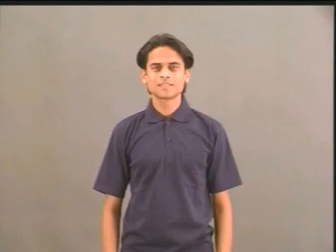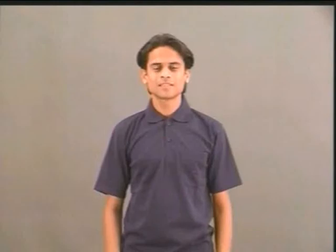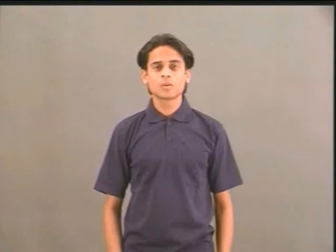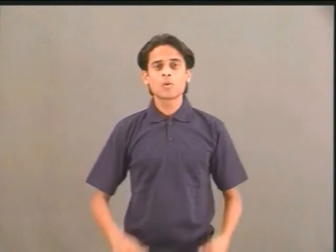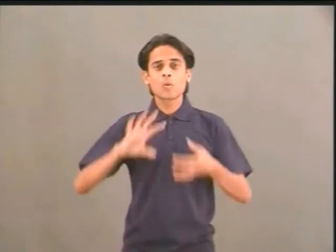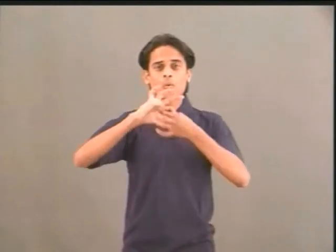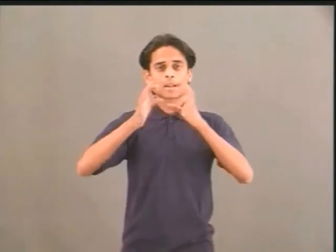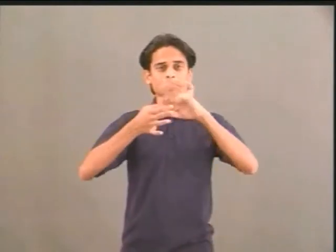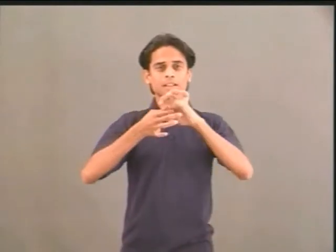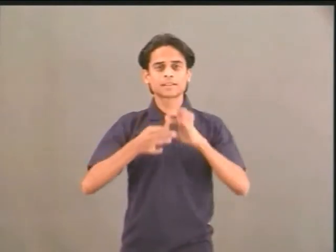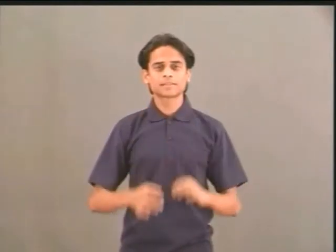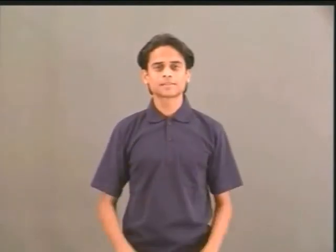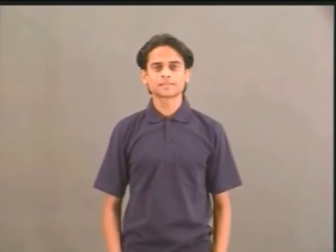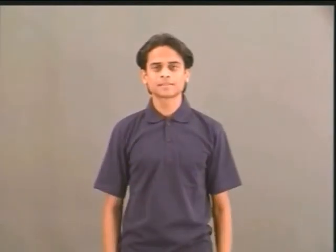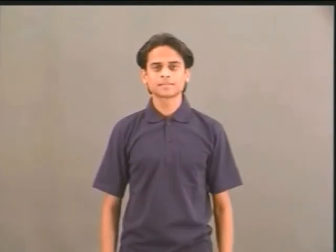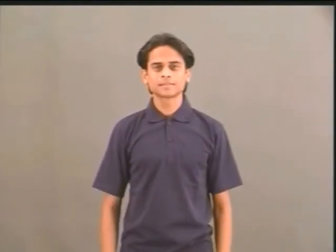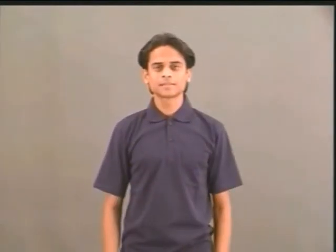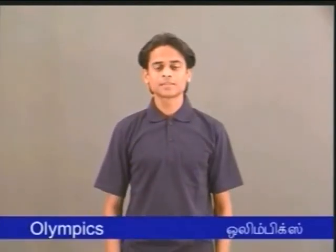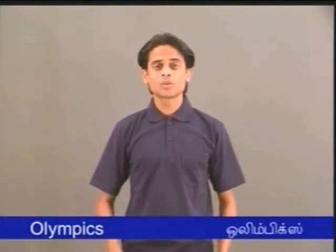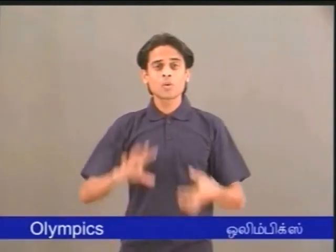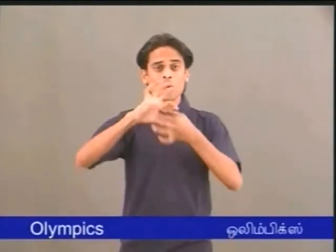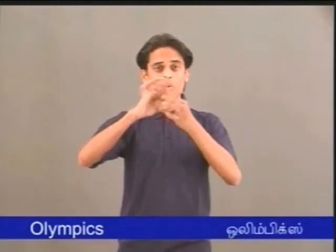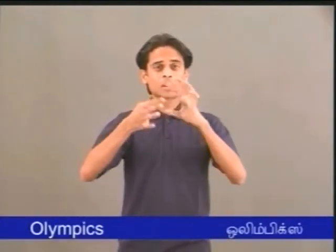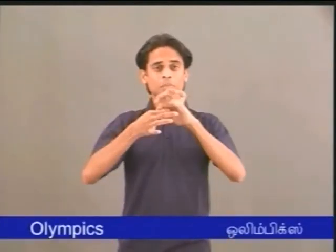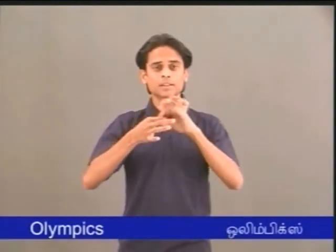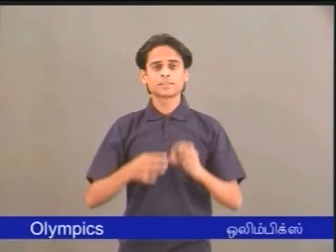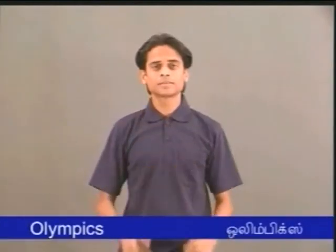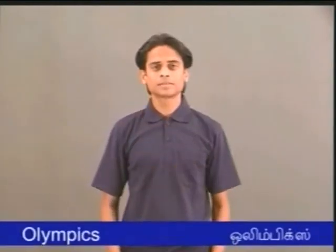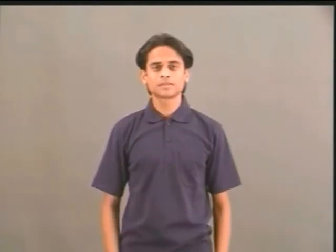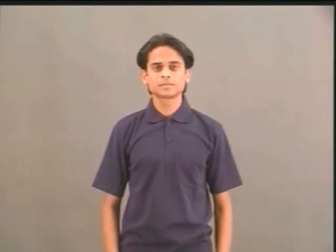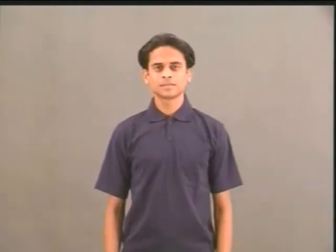olympics